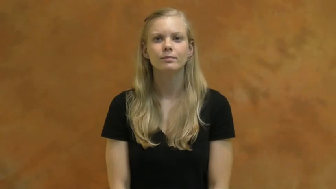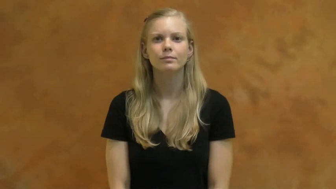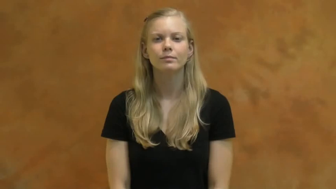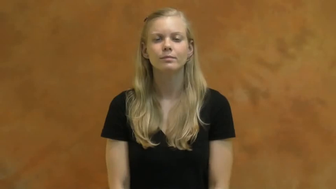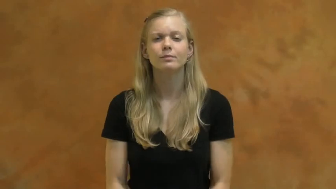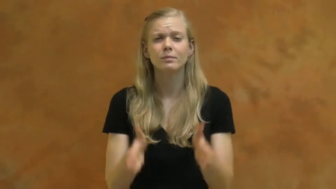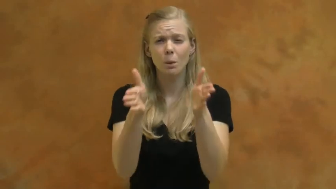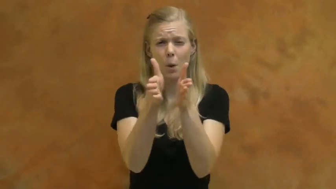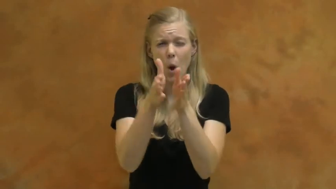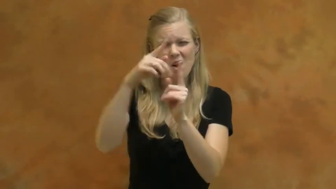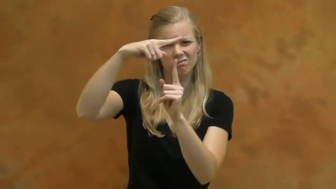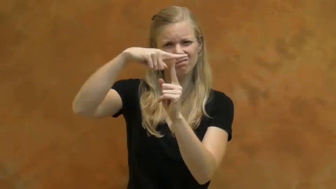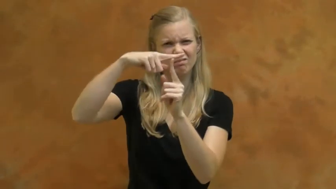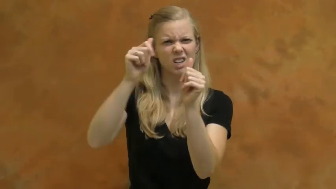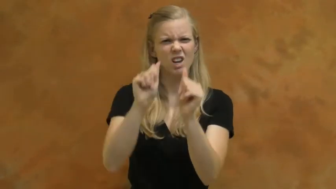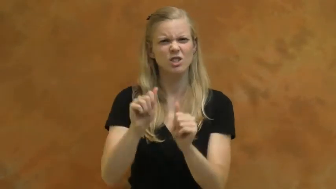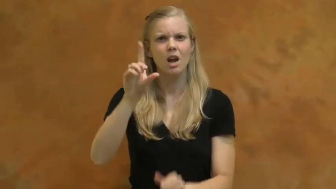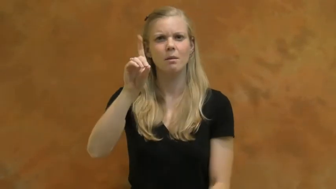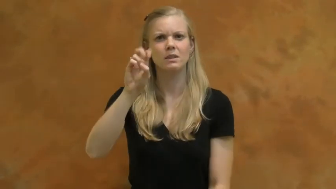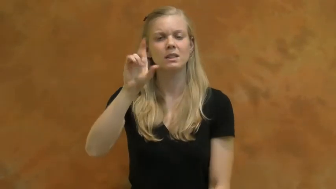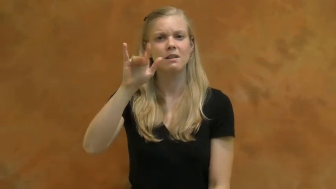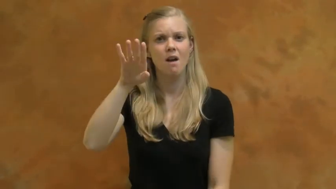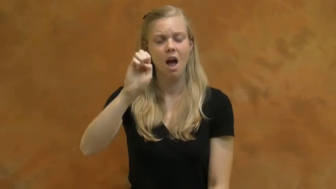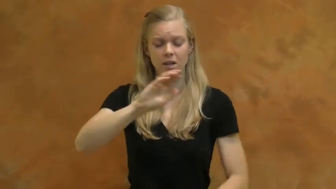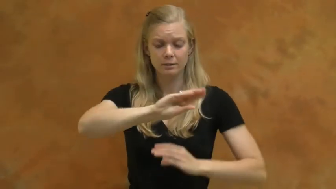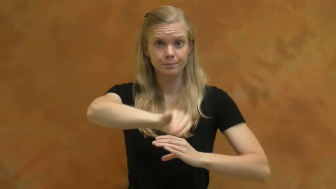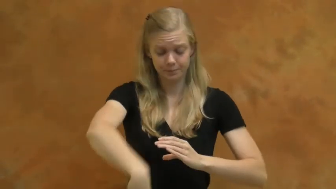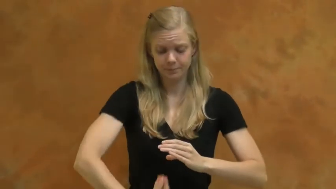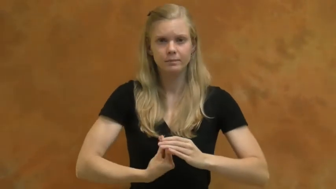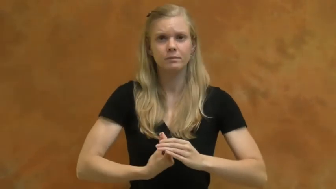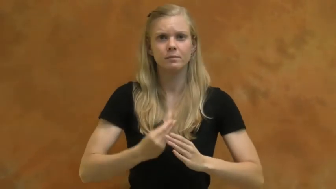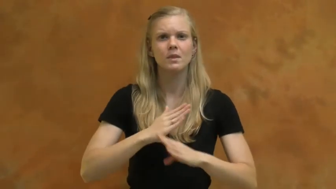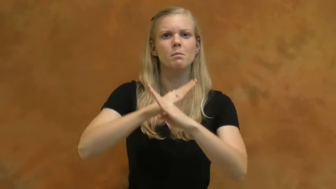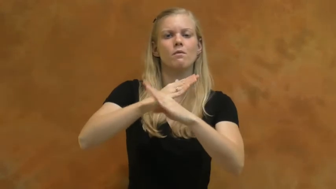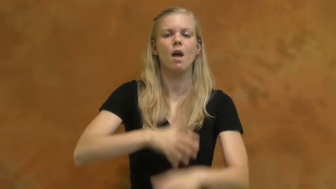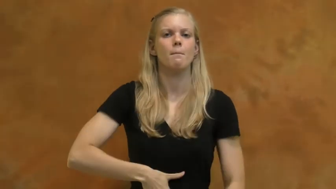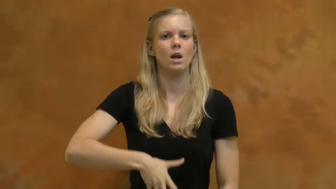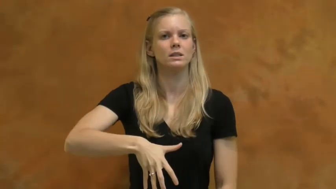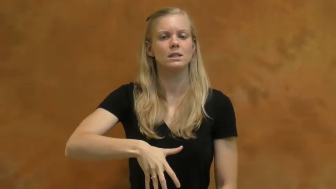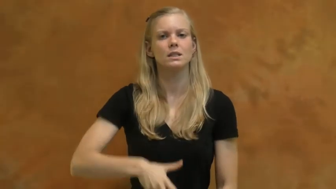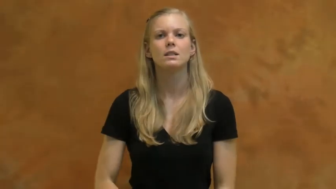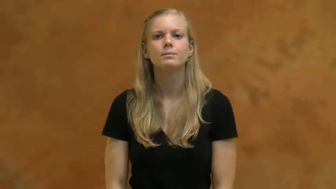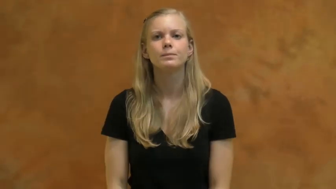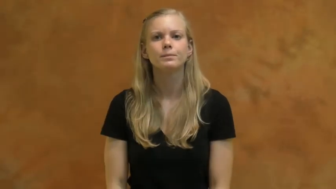iud